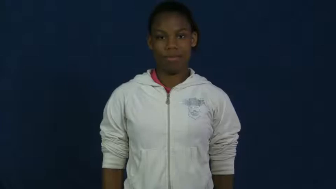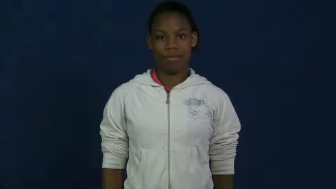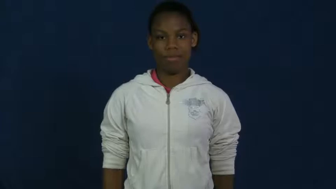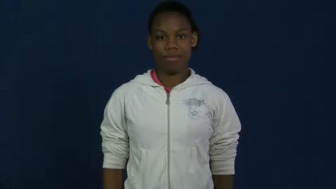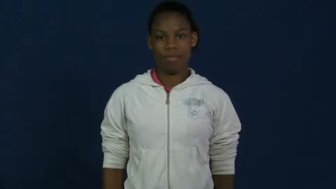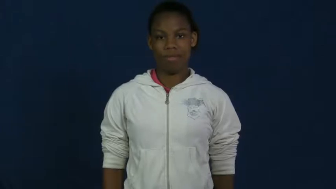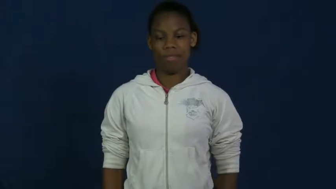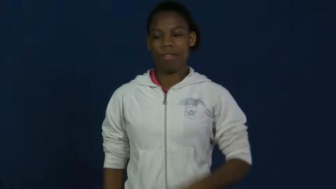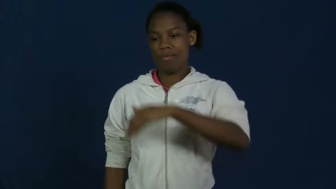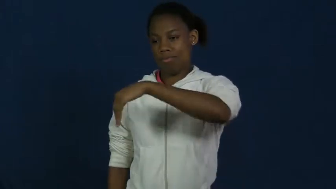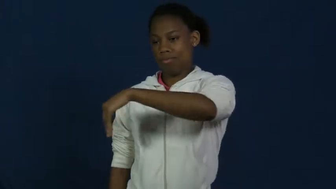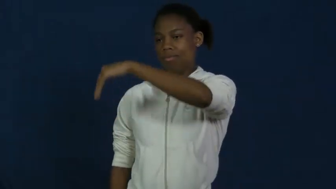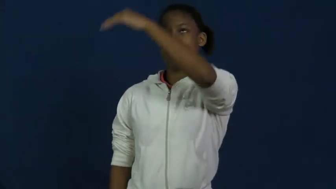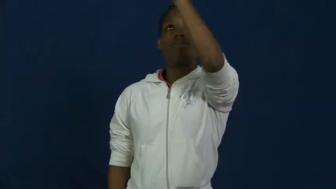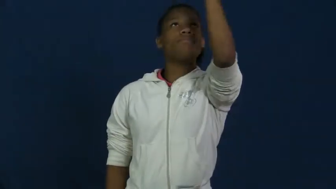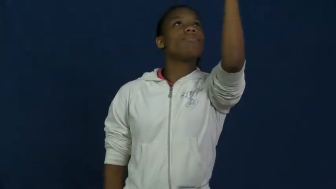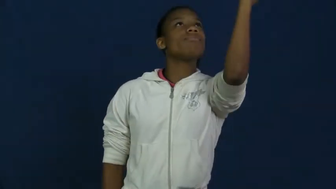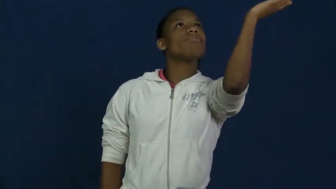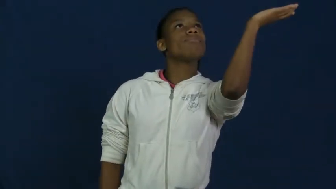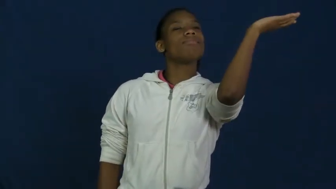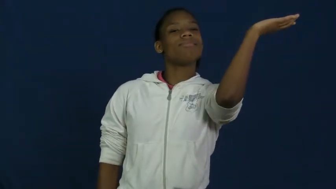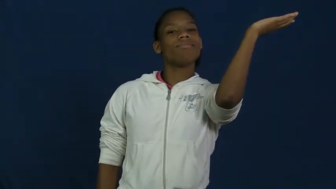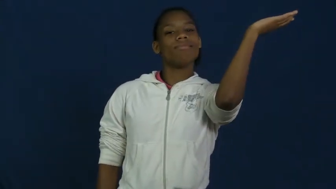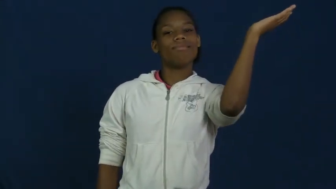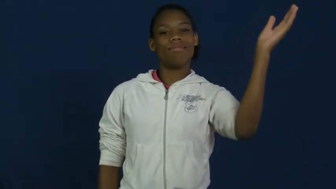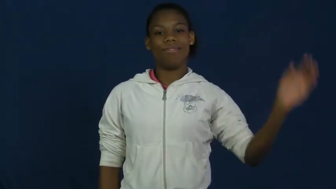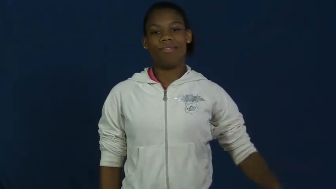sky,celestial,heaven,firmament,aloft